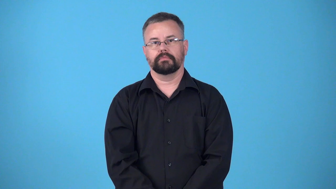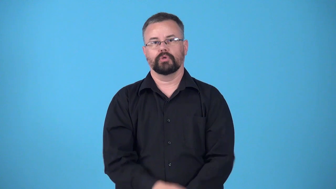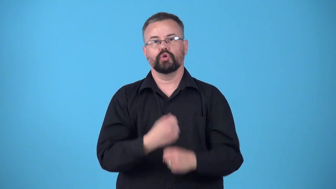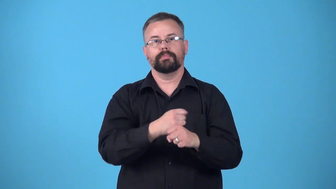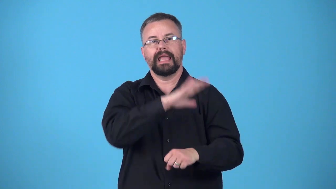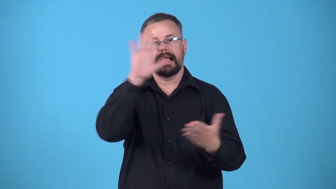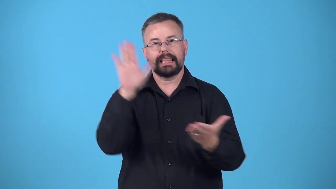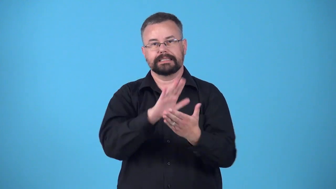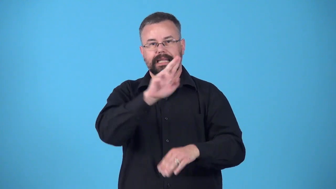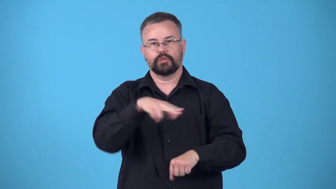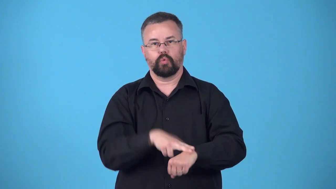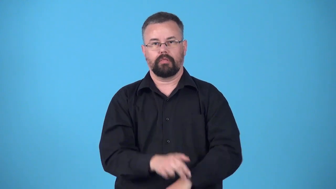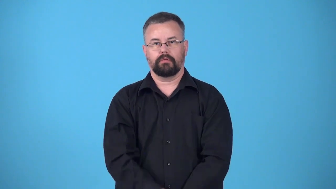denaturalize